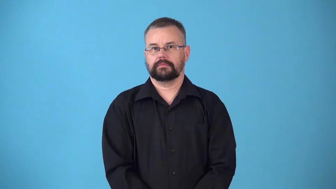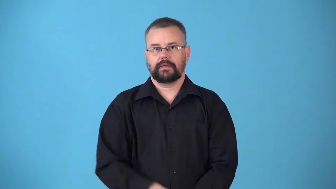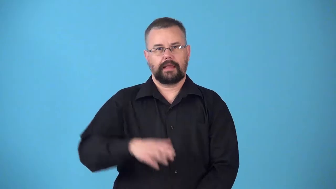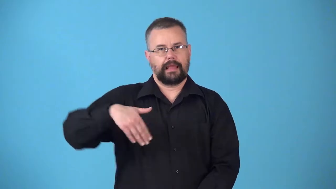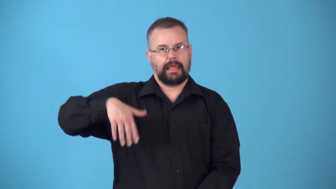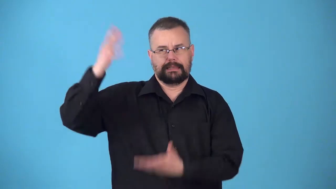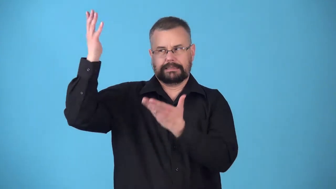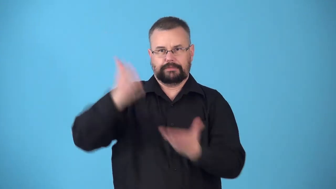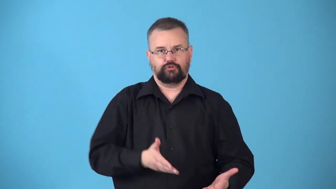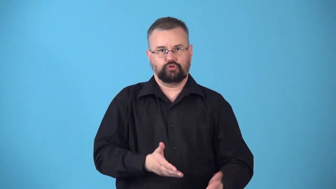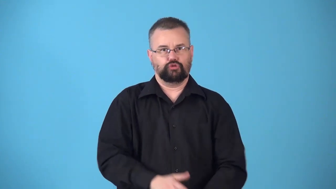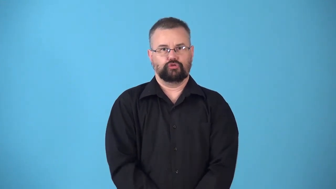nondelivery